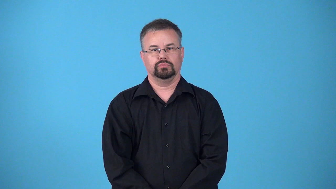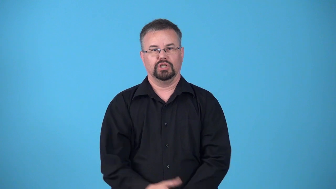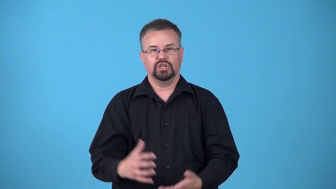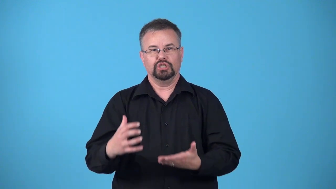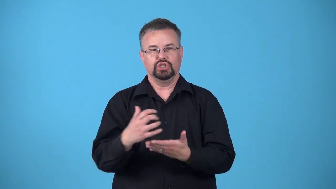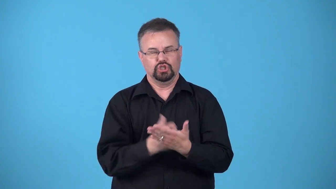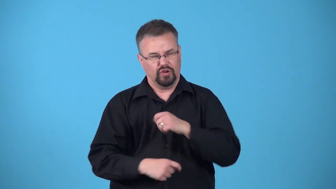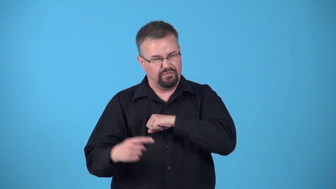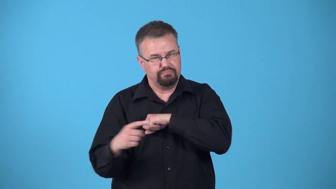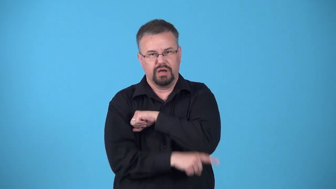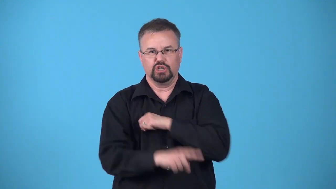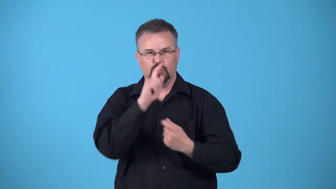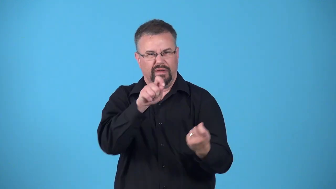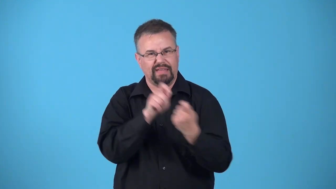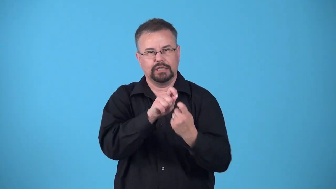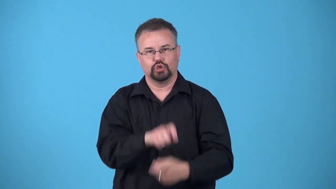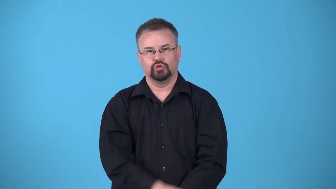just desserts